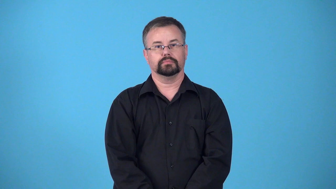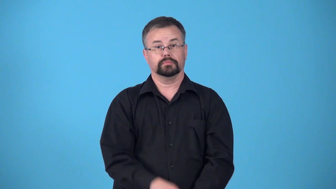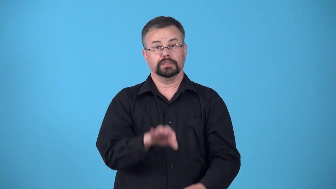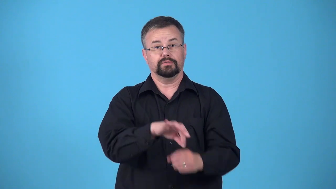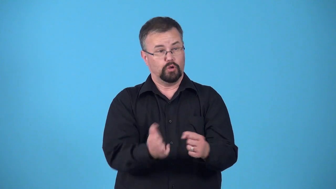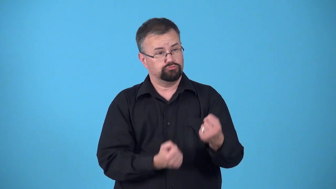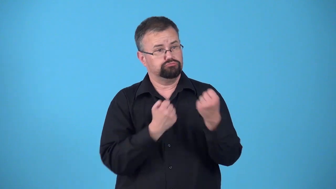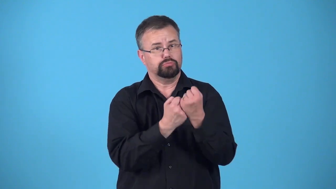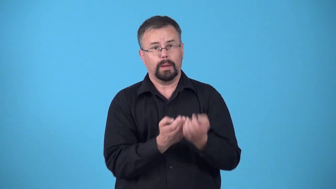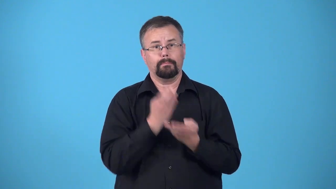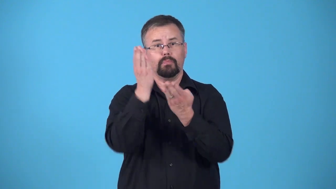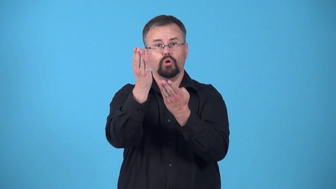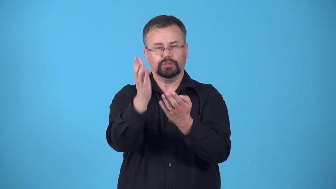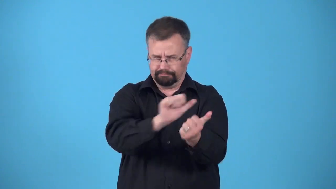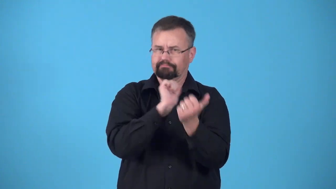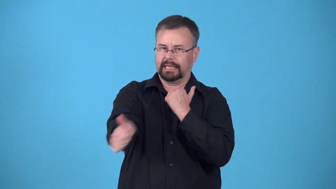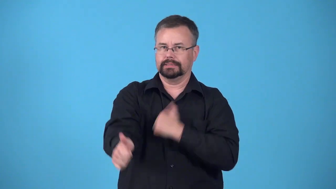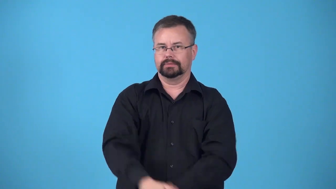the ayes have it